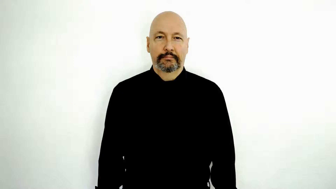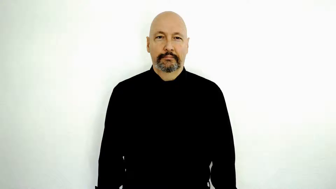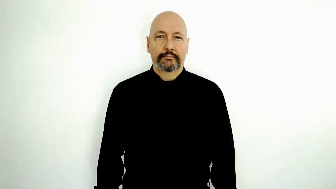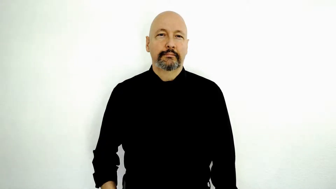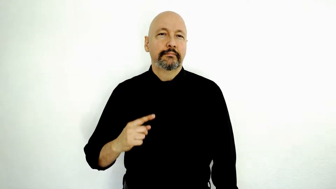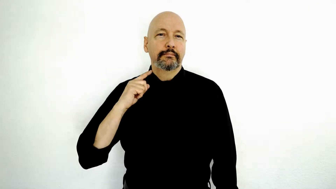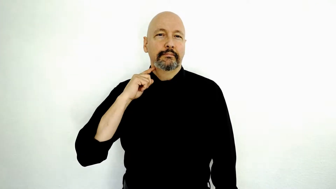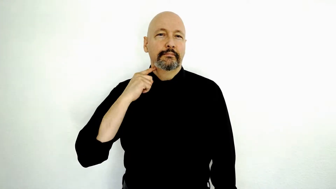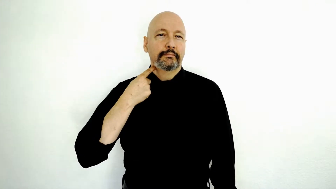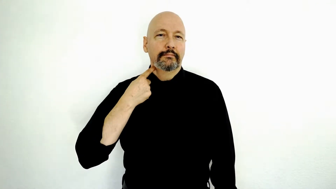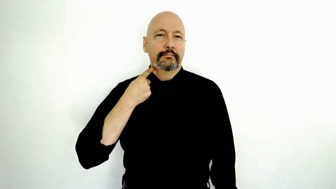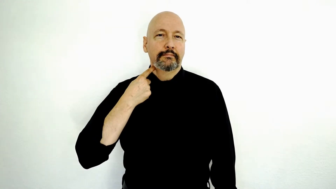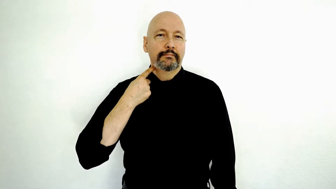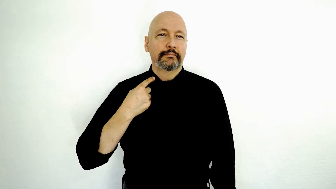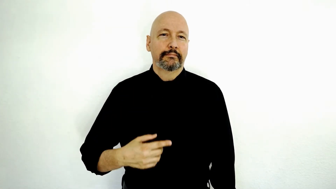ACCENT